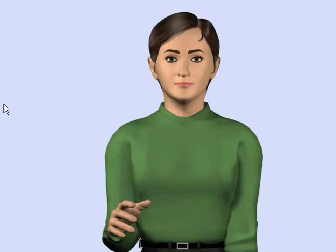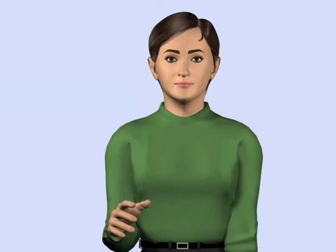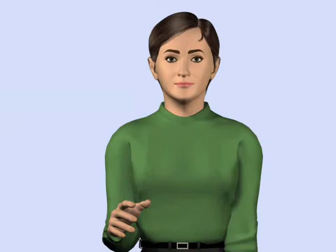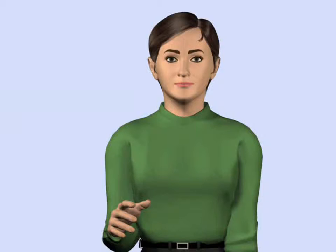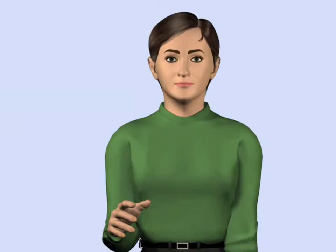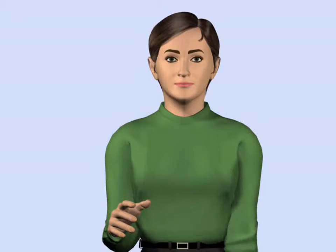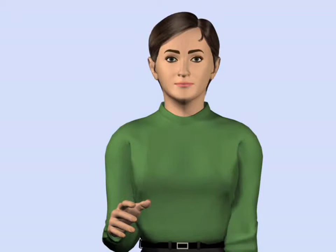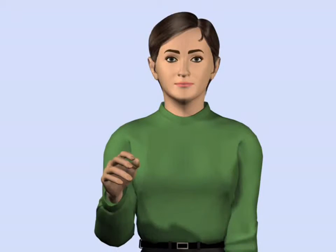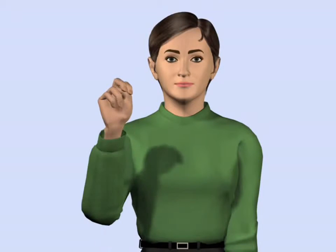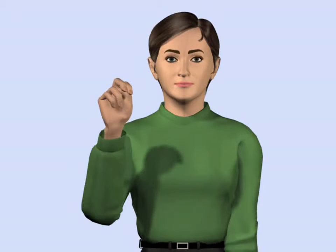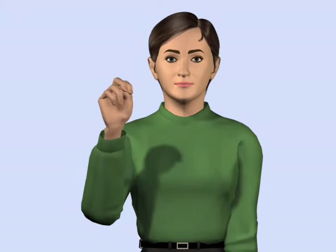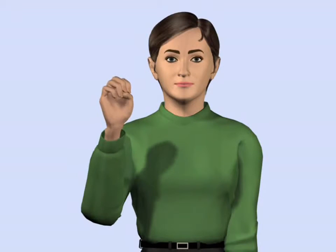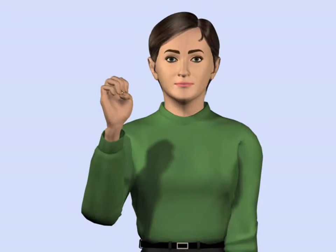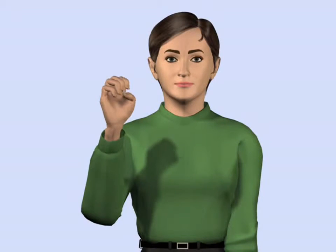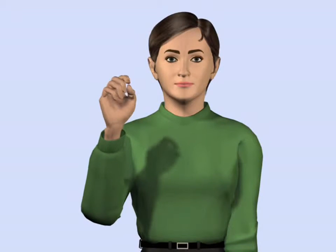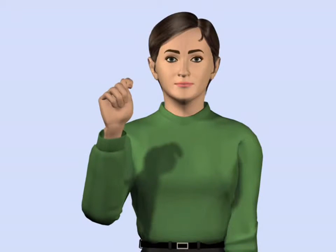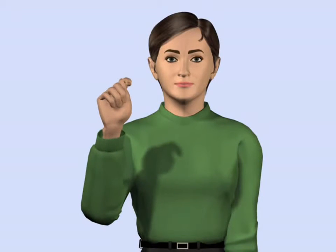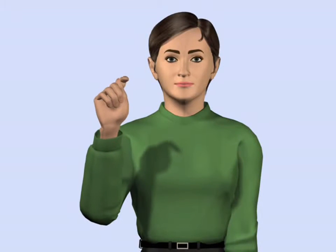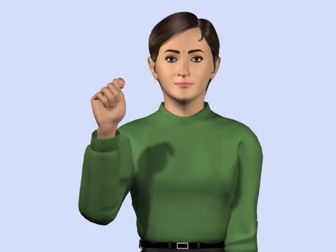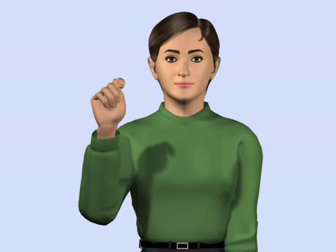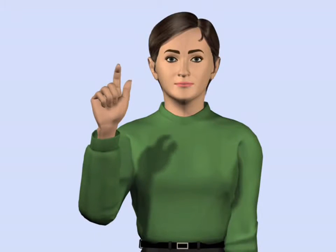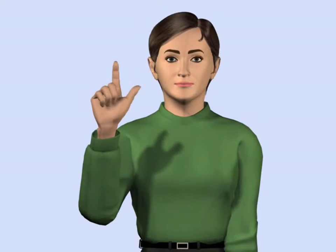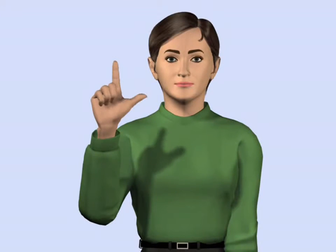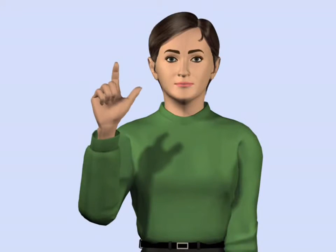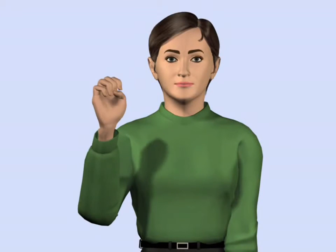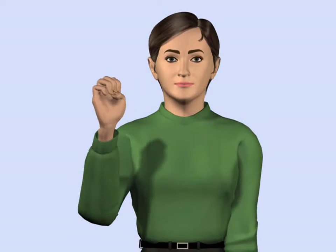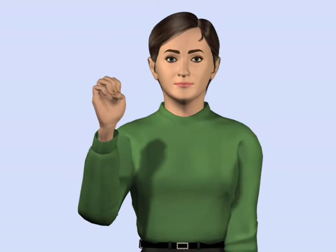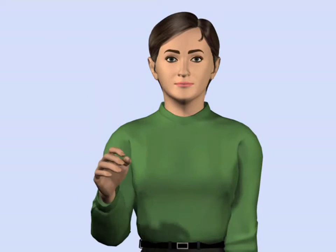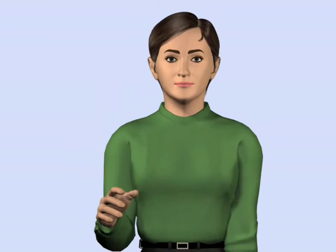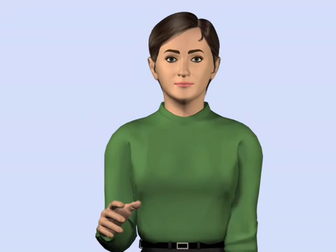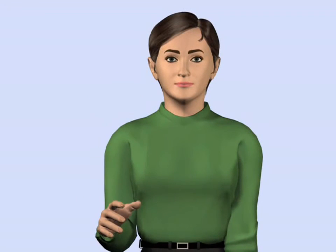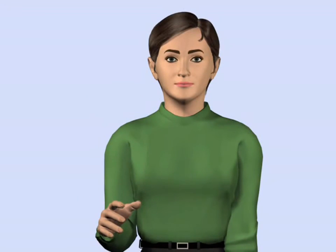nettle